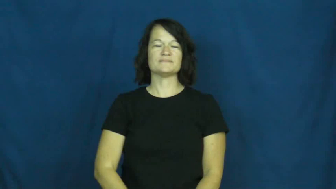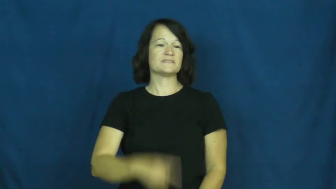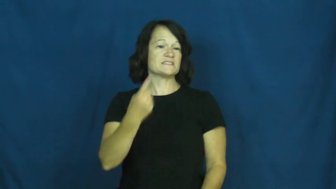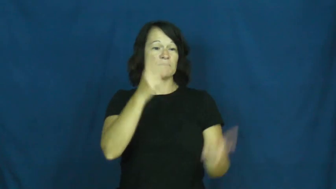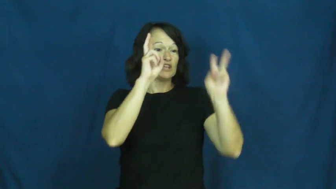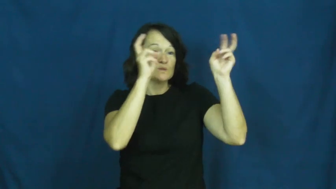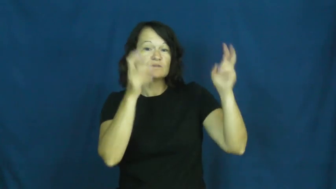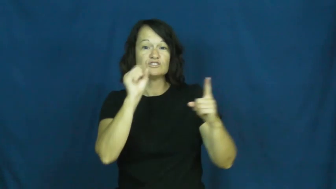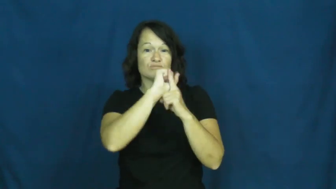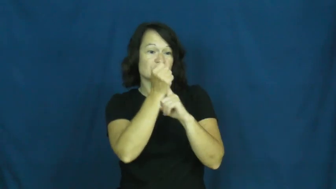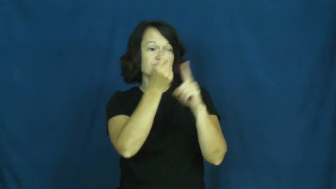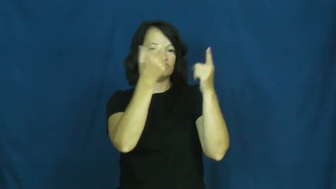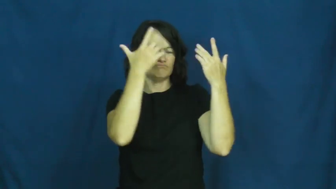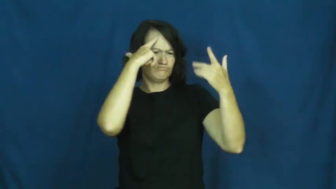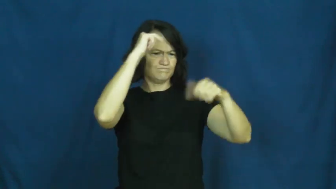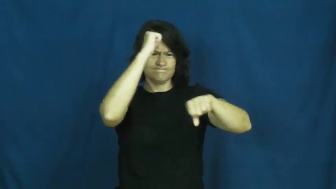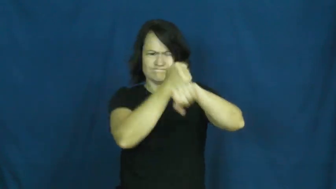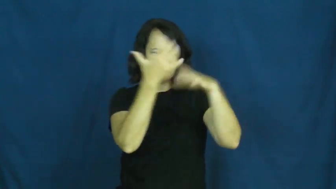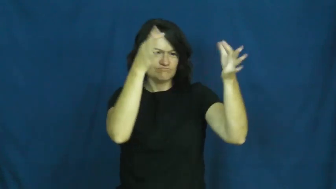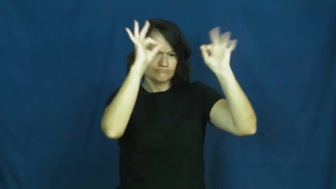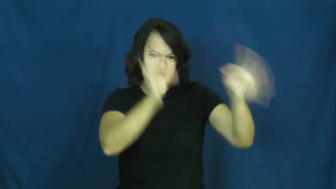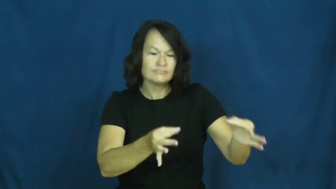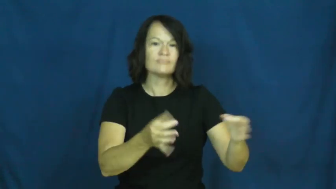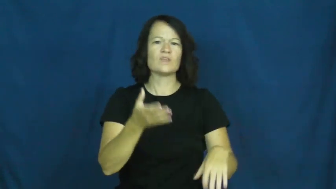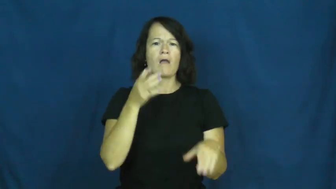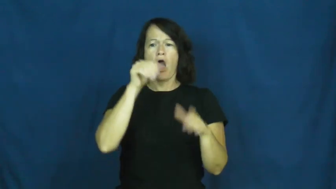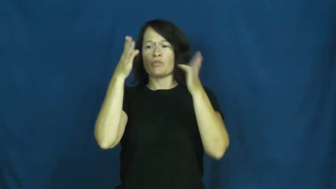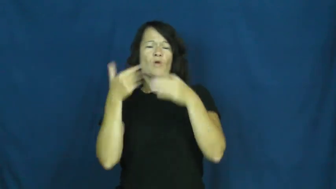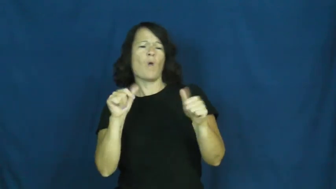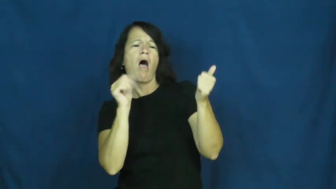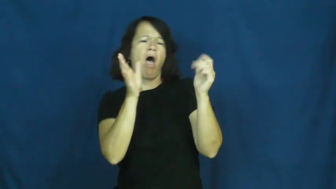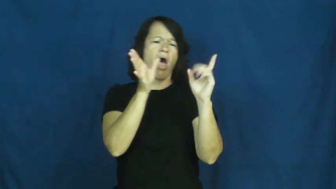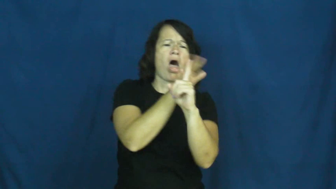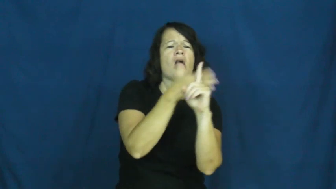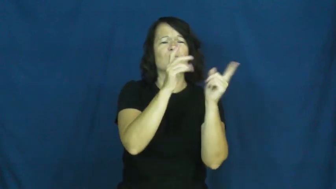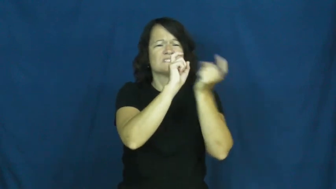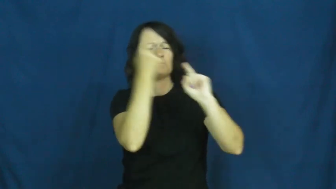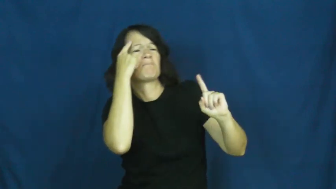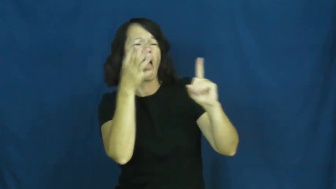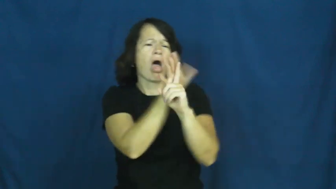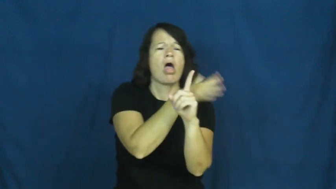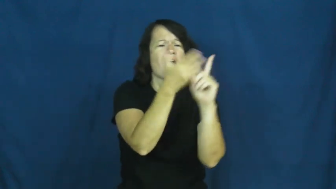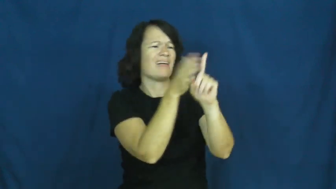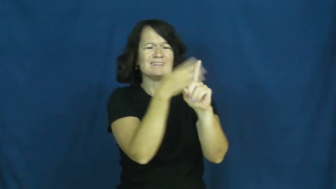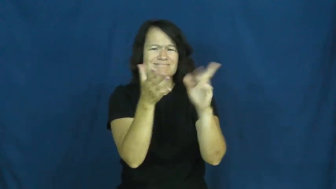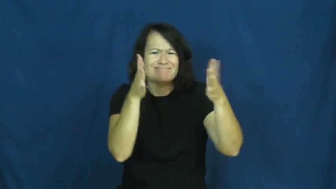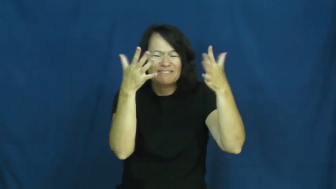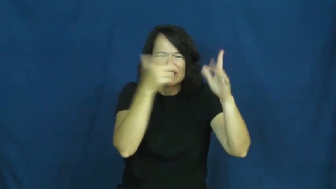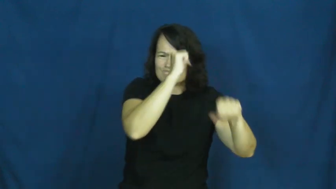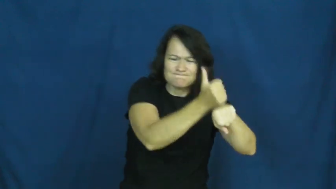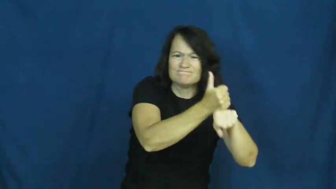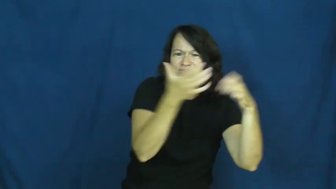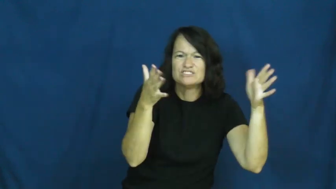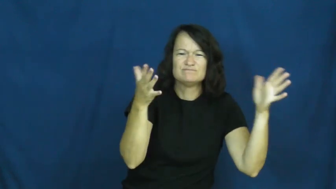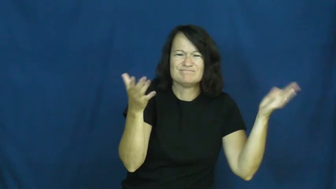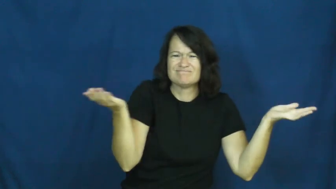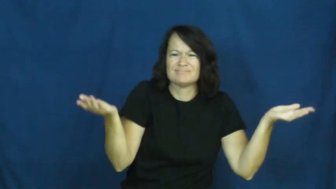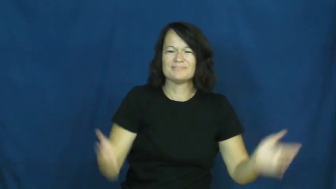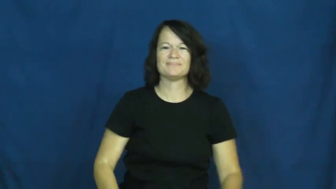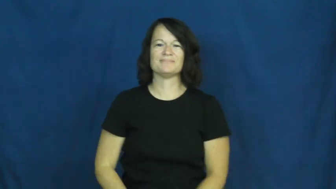beating a dead horse